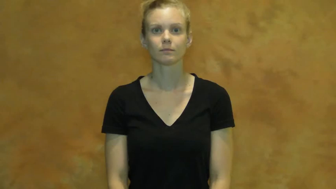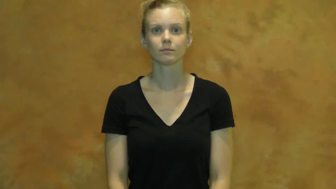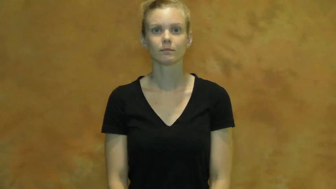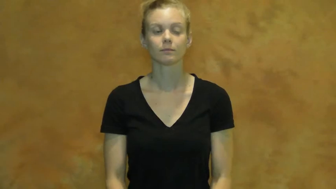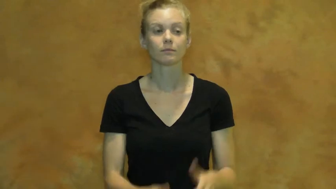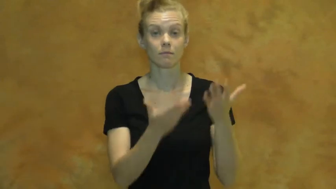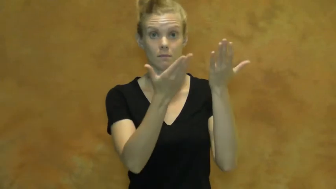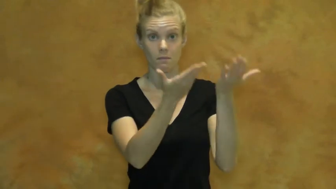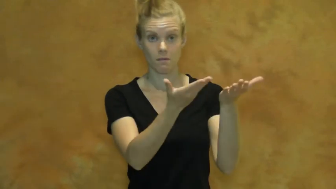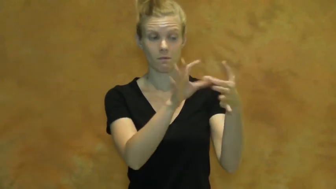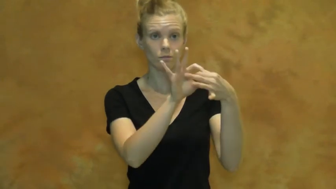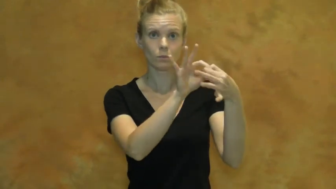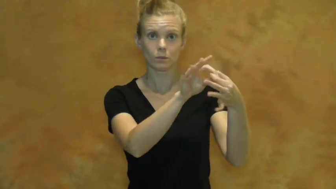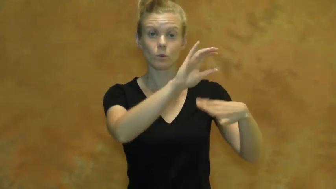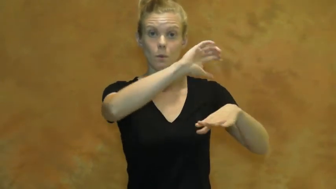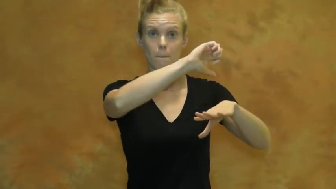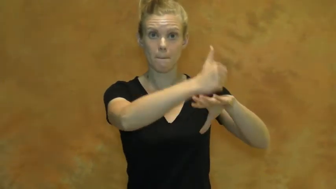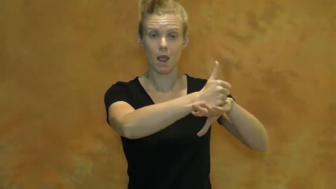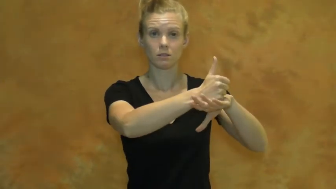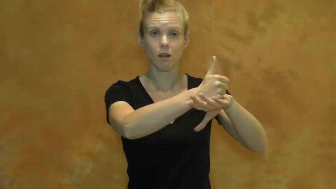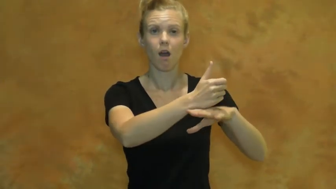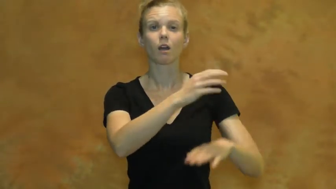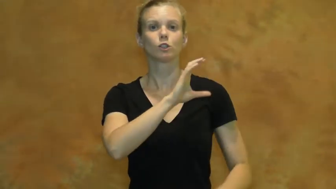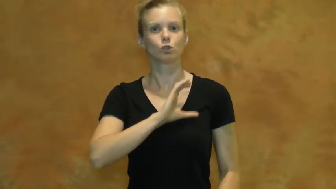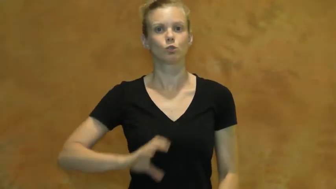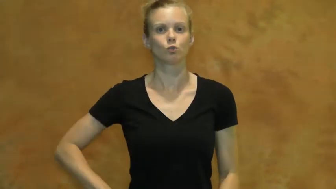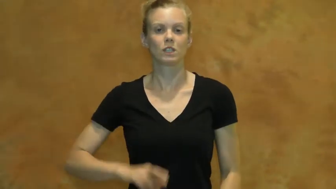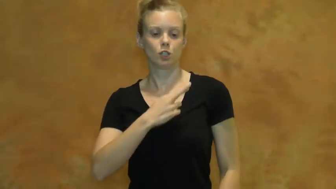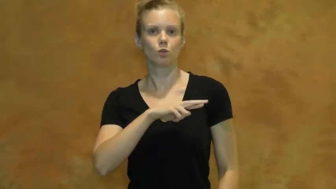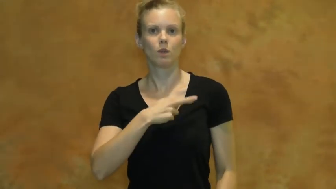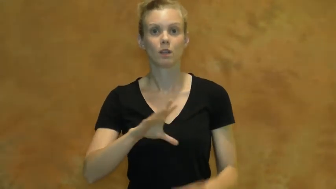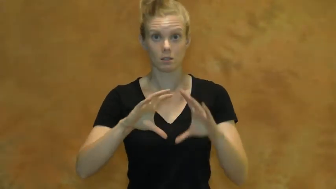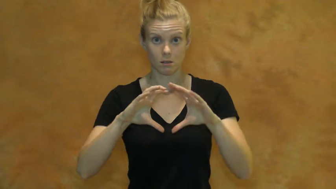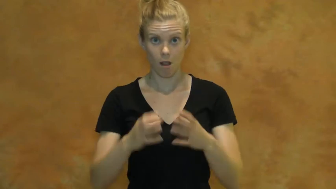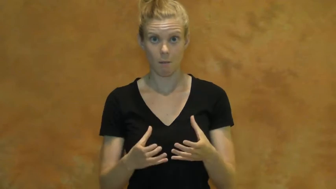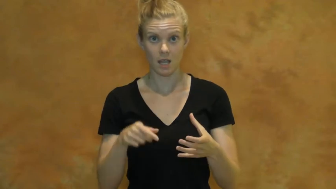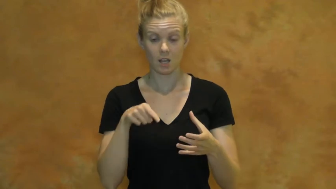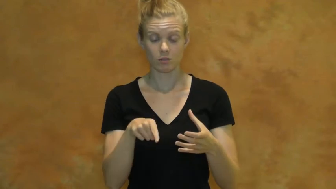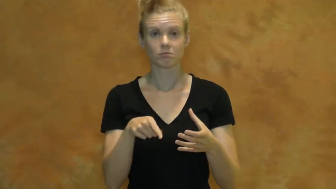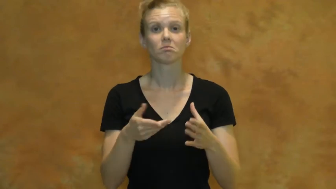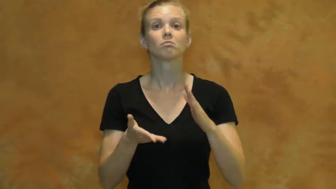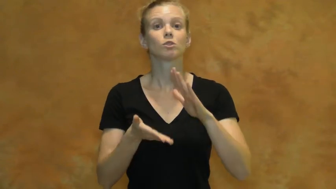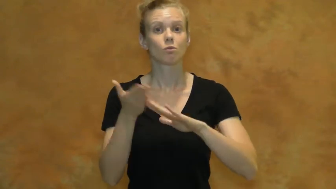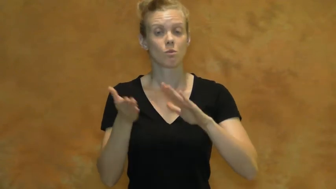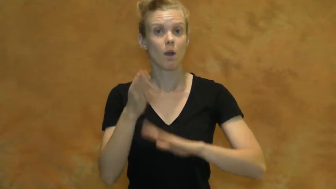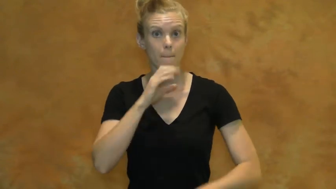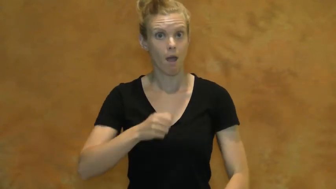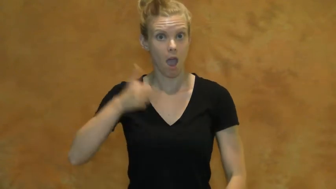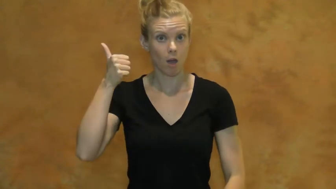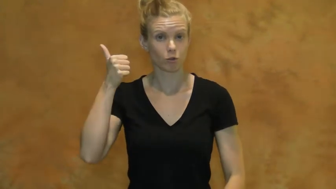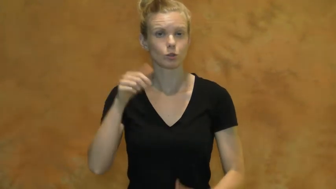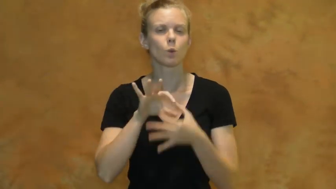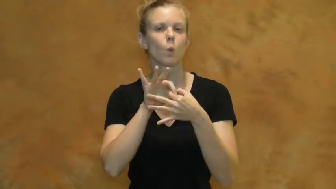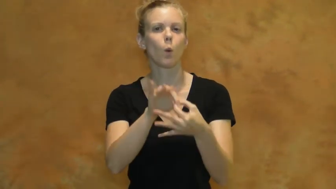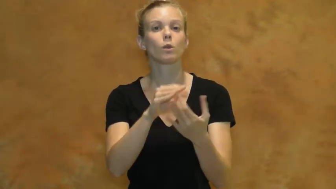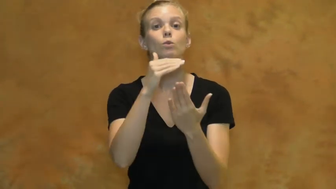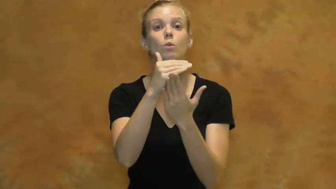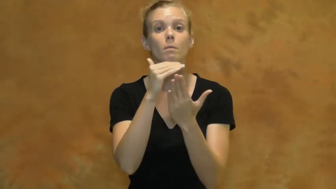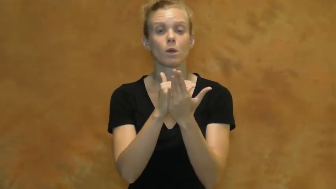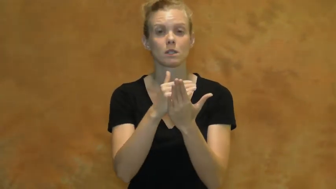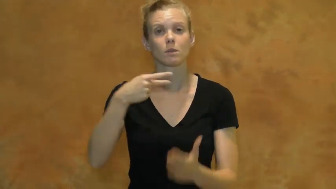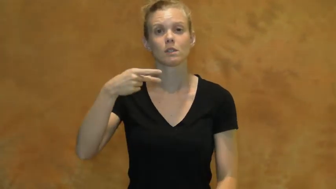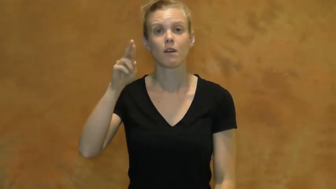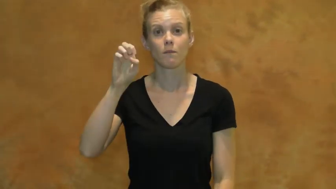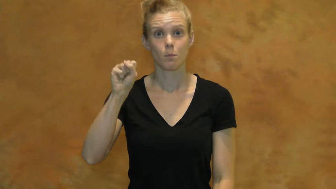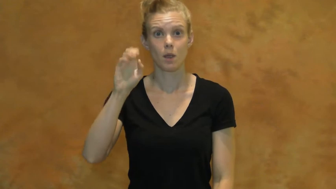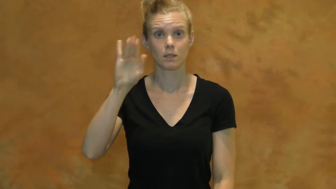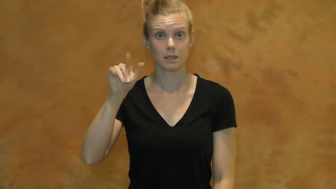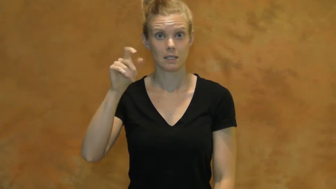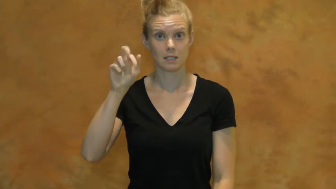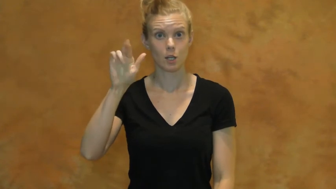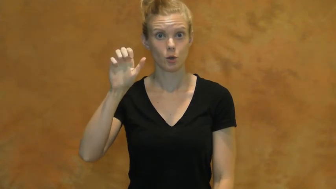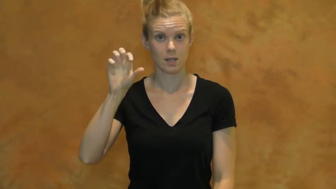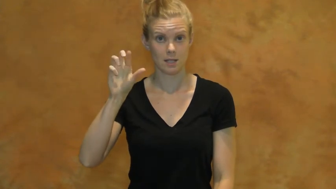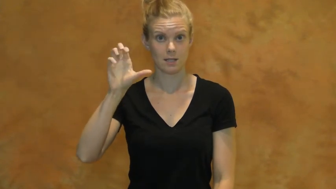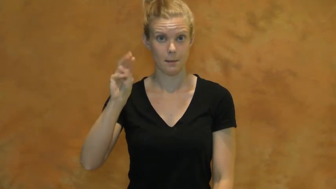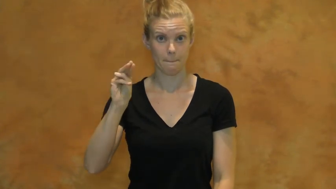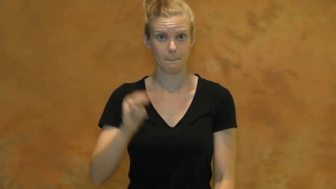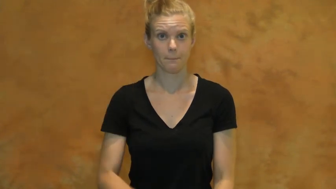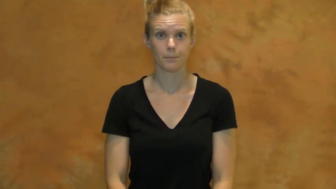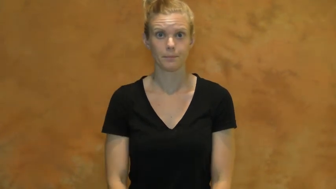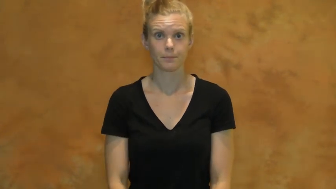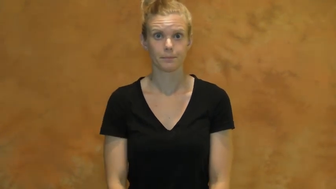Presbyterian